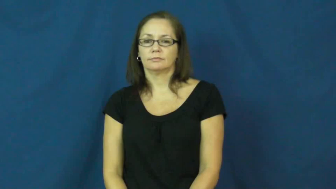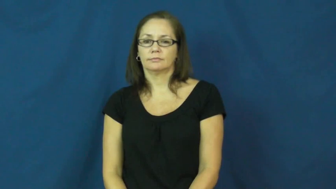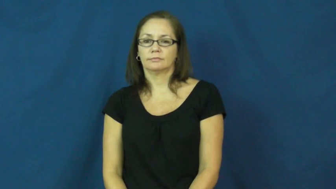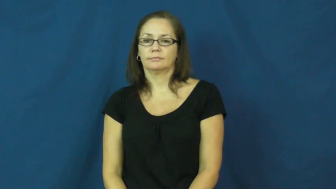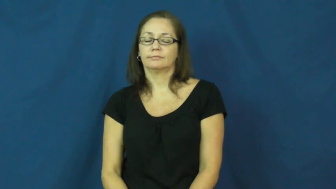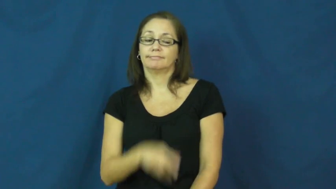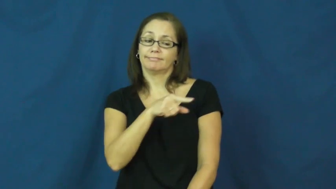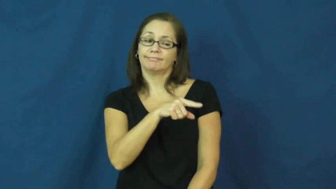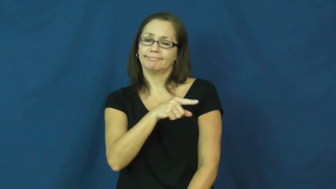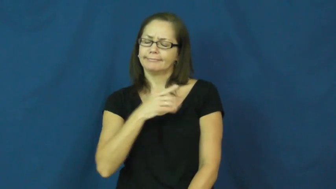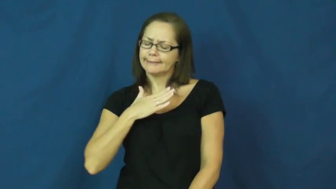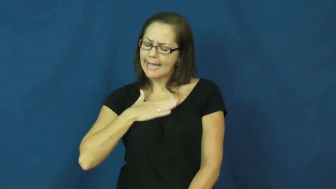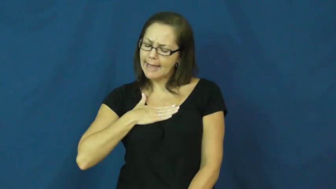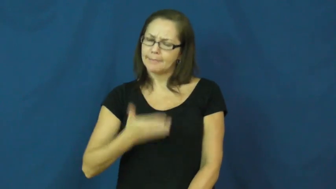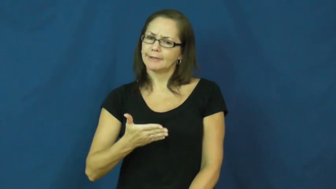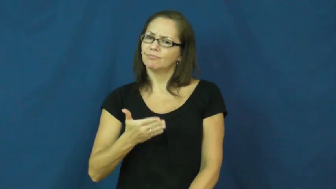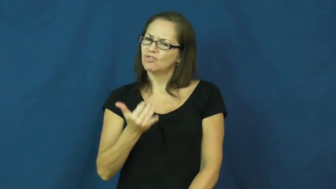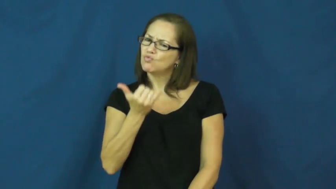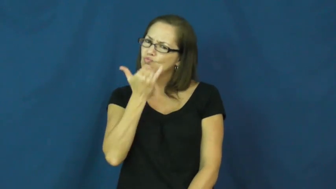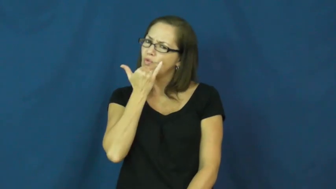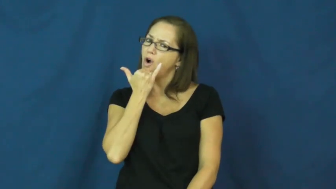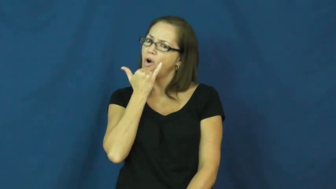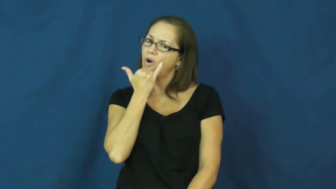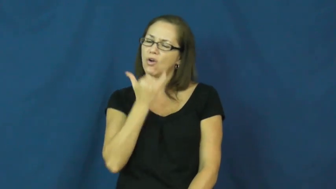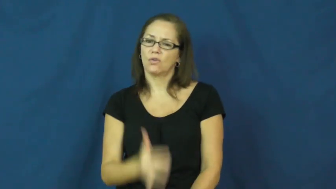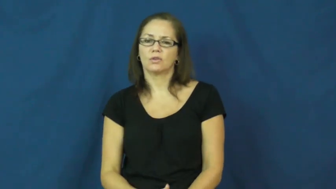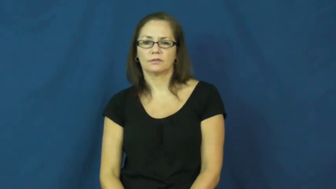come clean